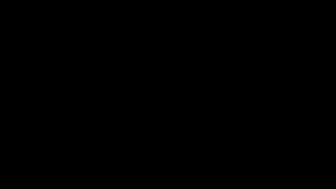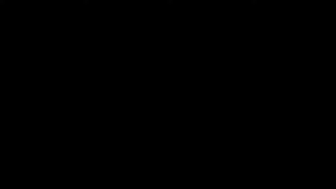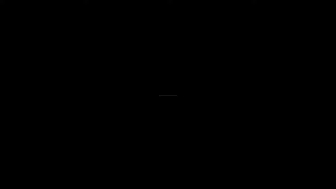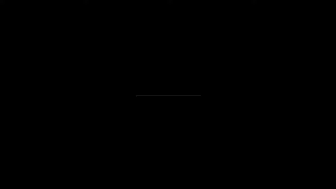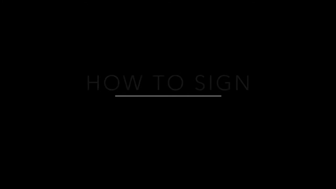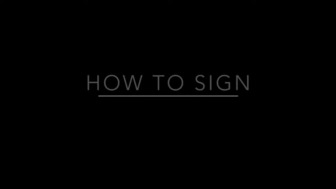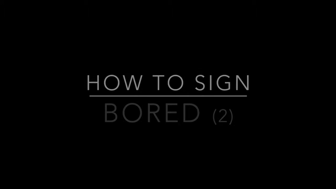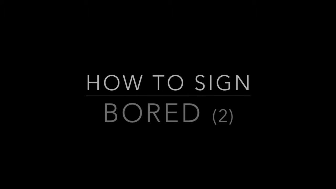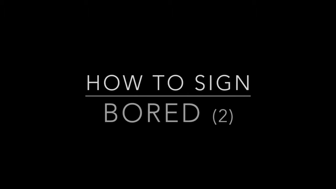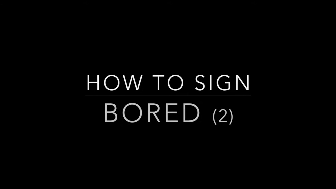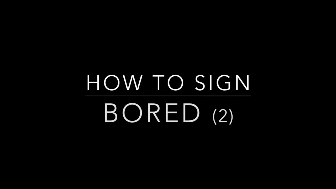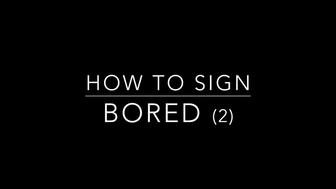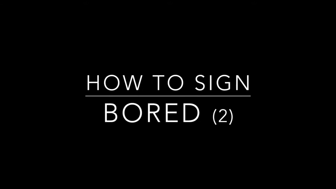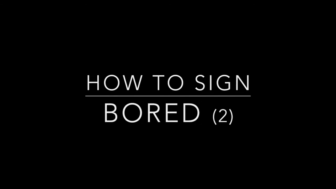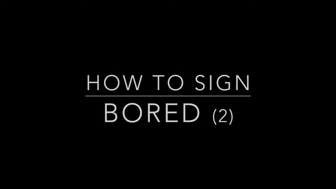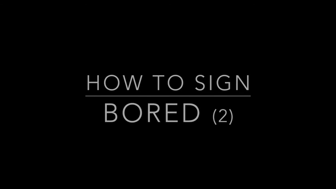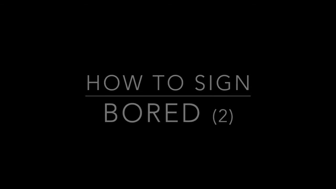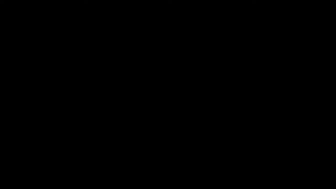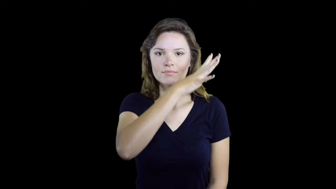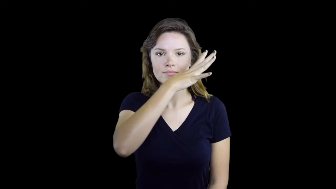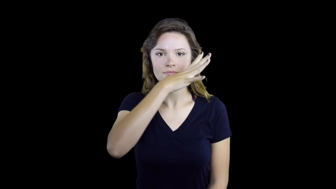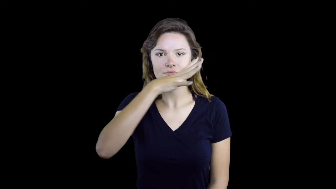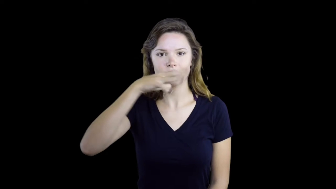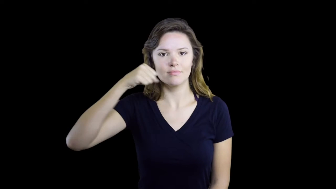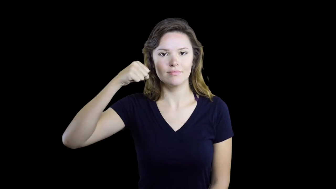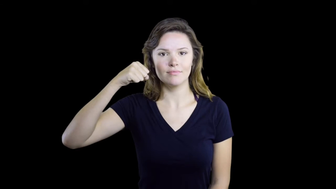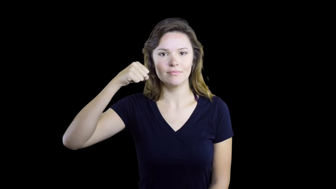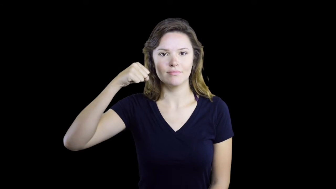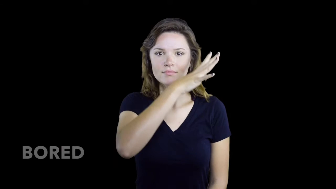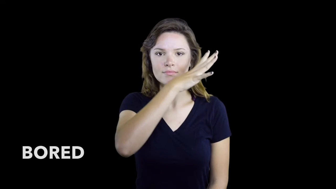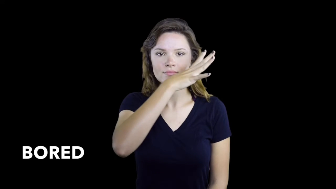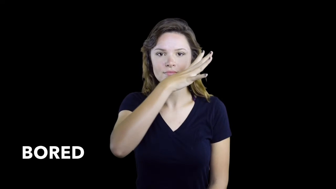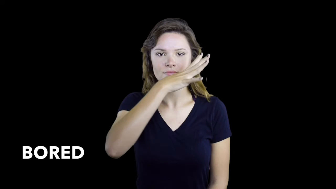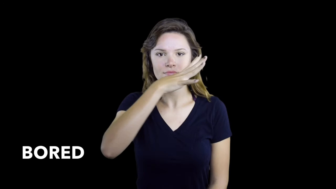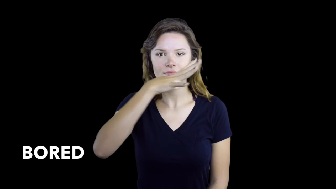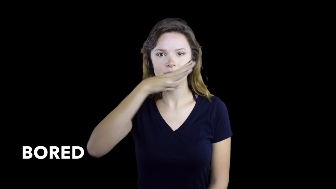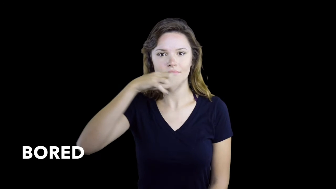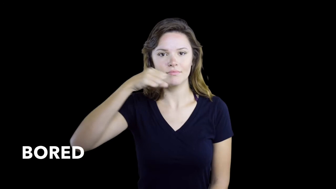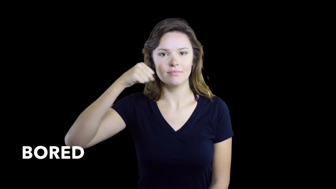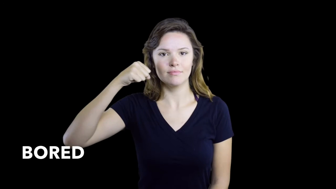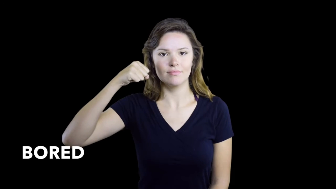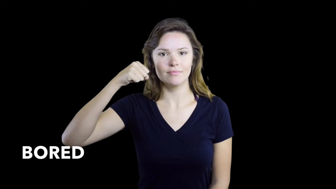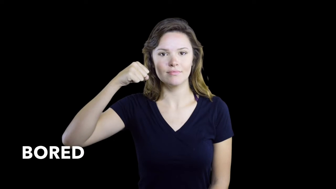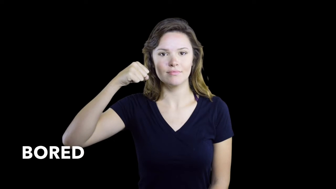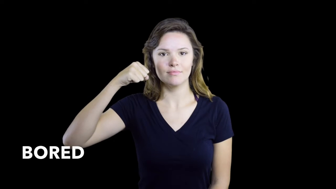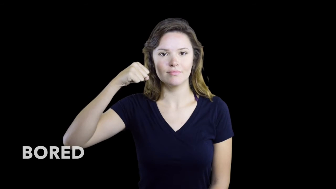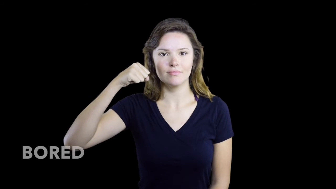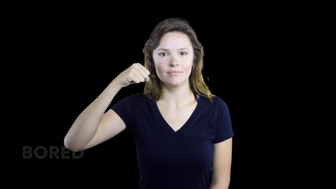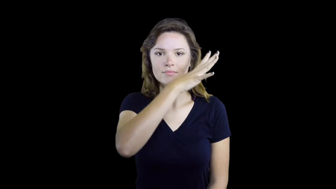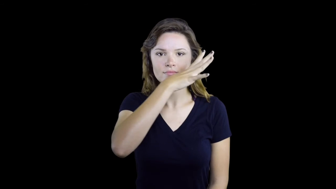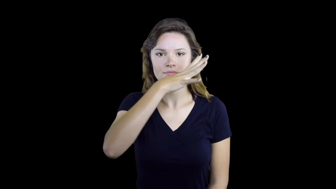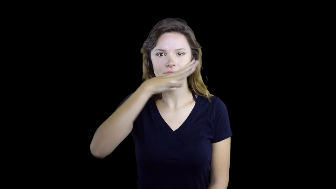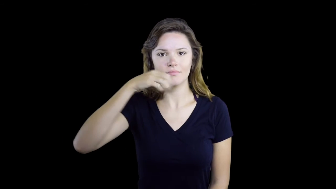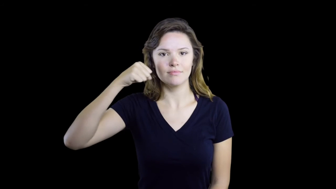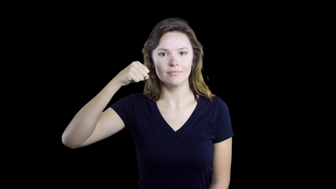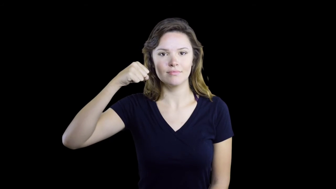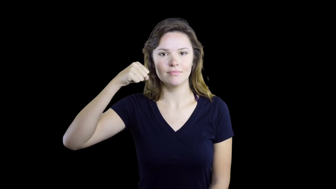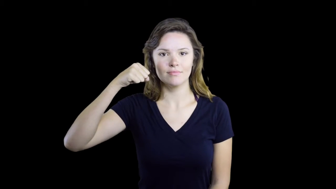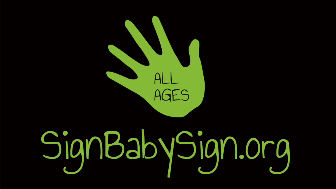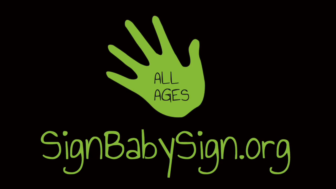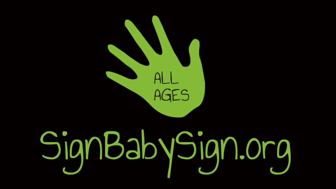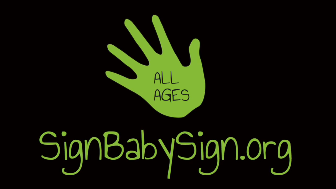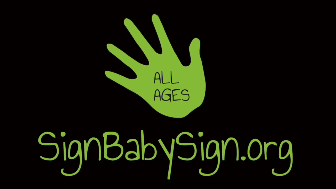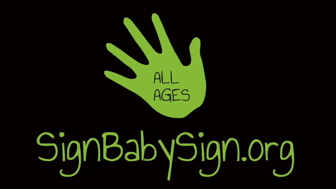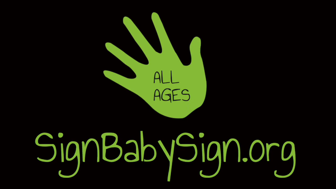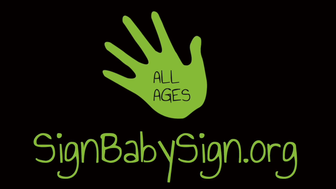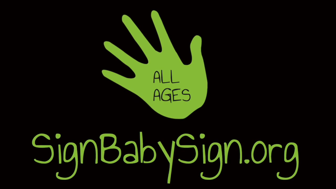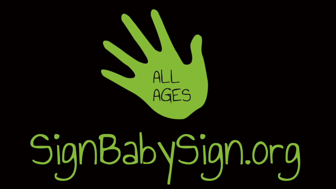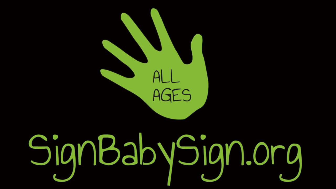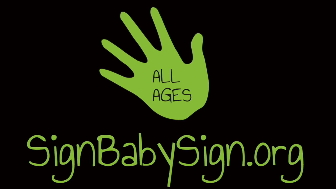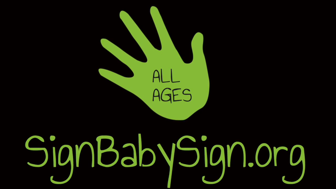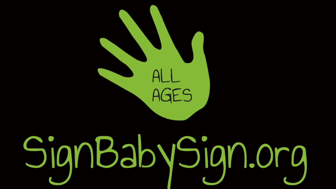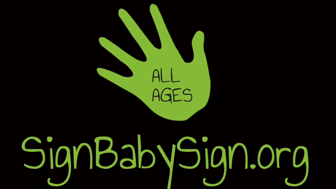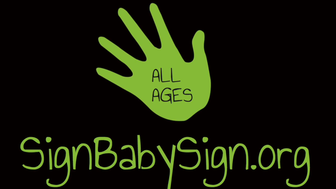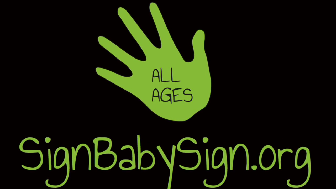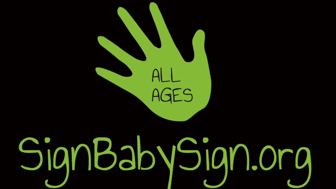Bored